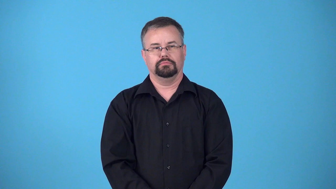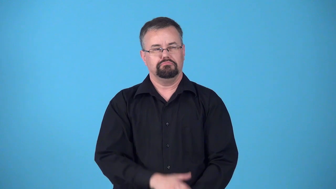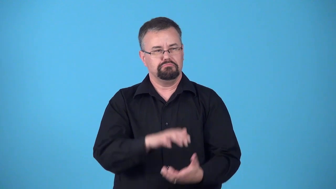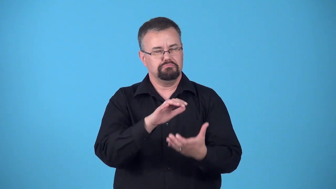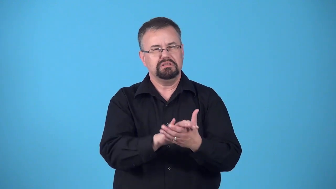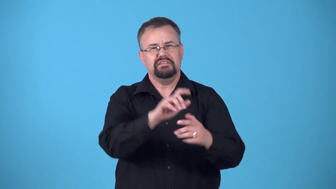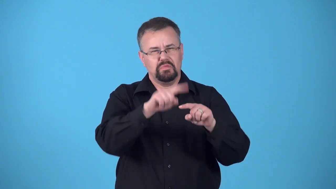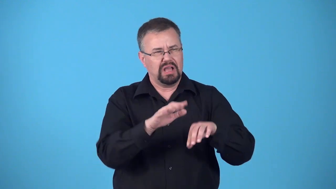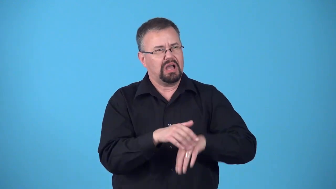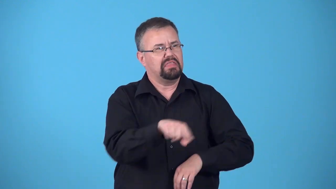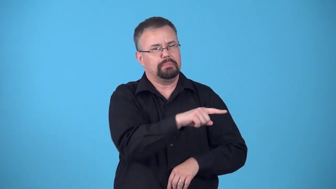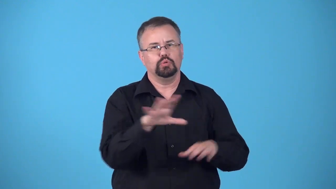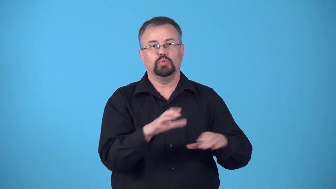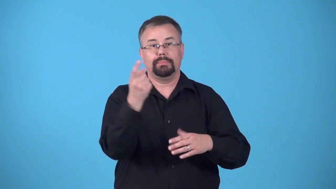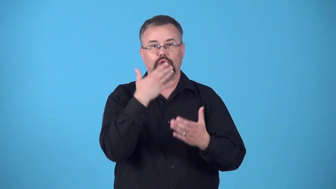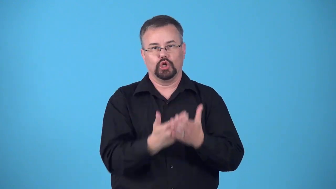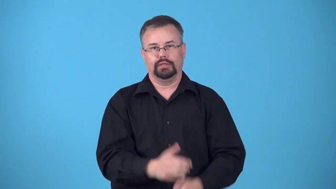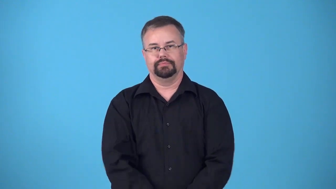pin our hopes on